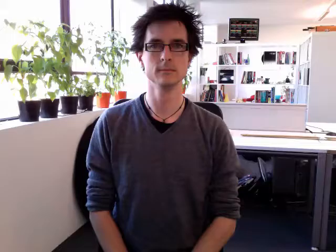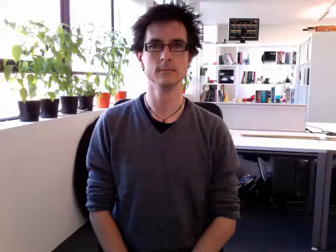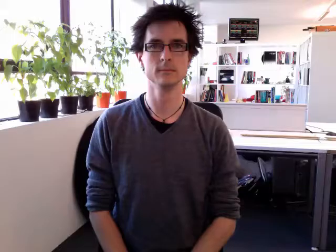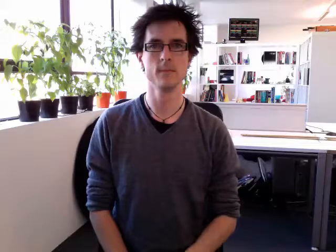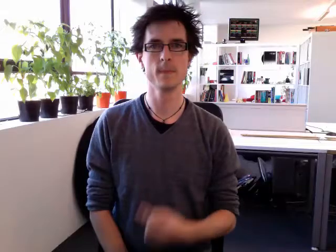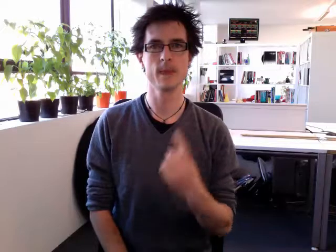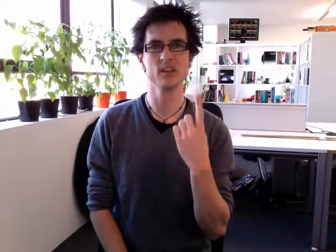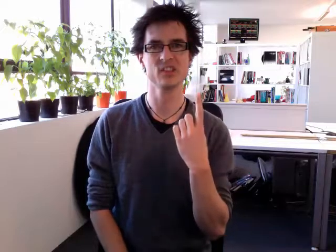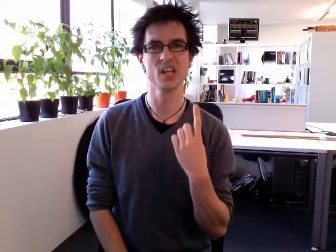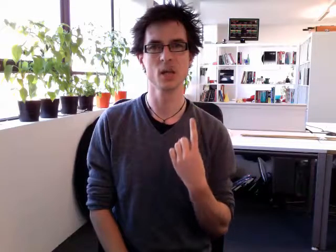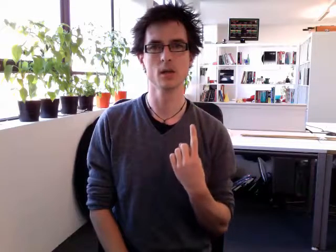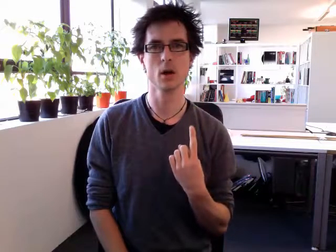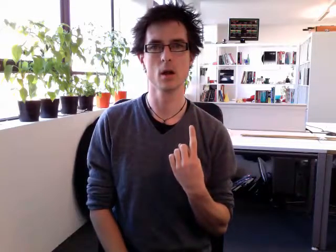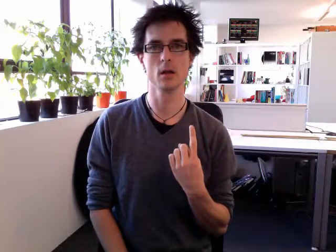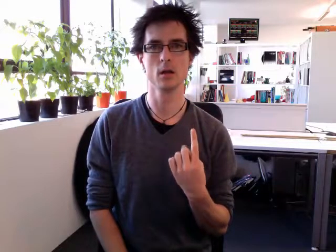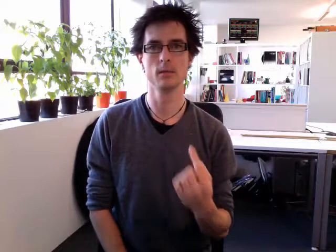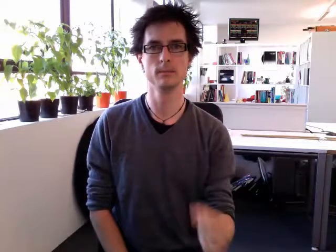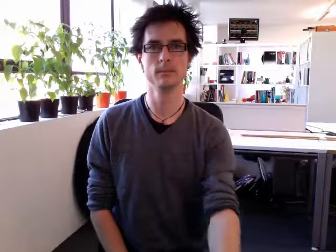single